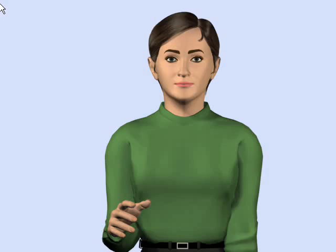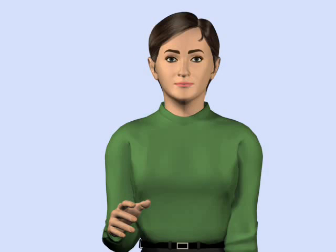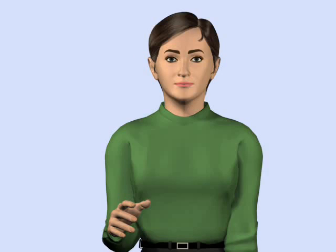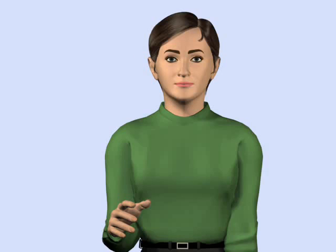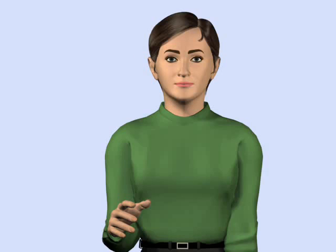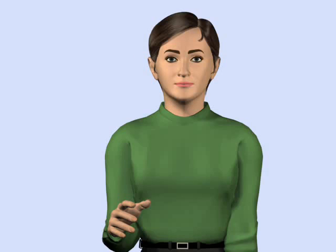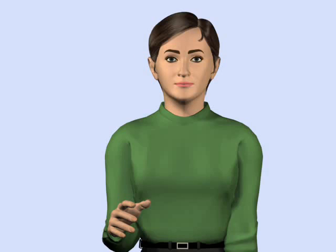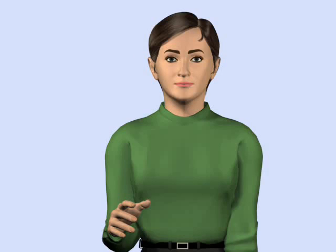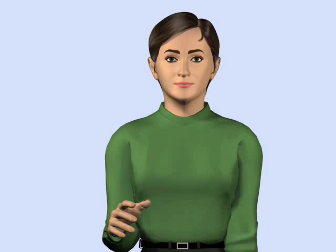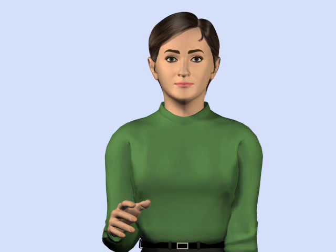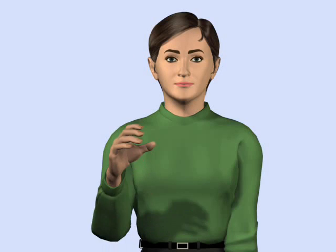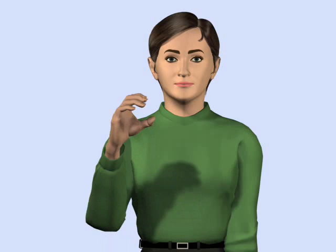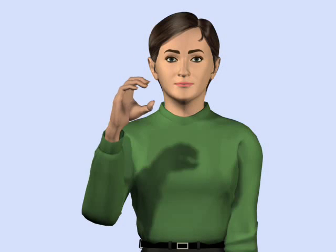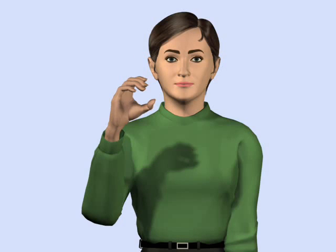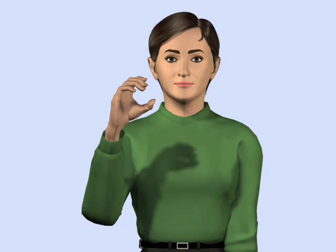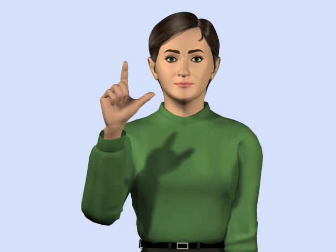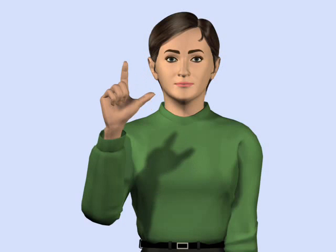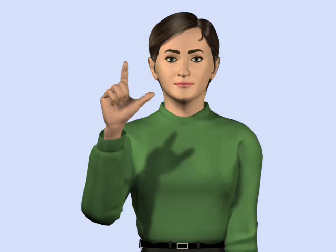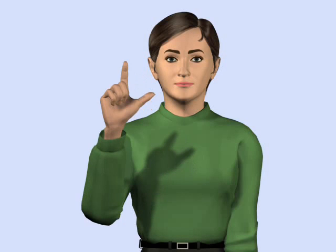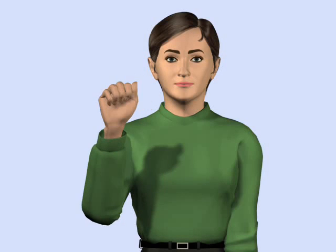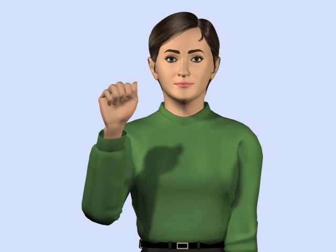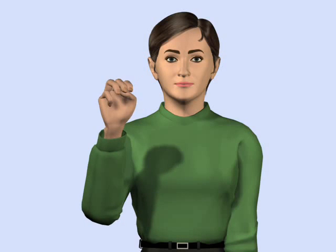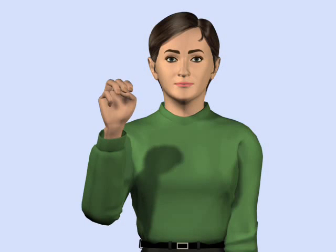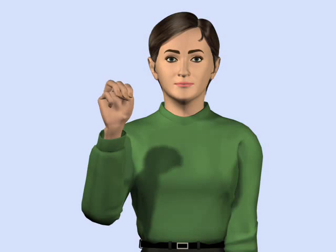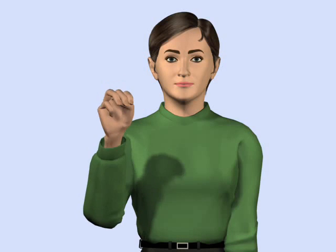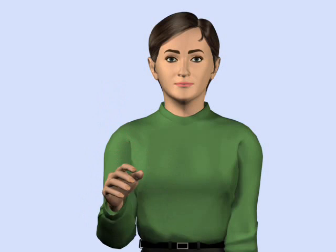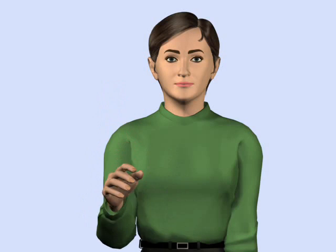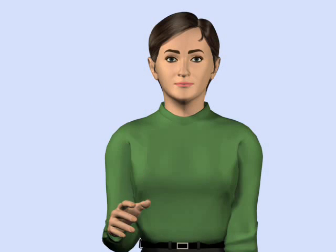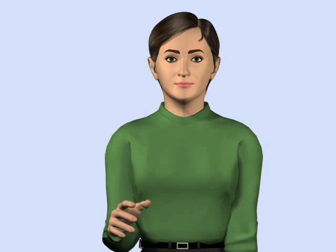clam-verb